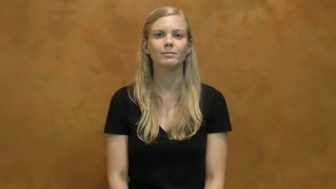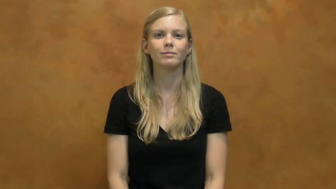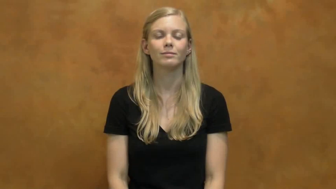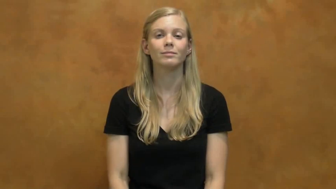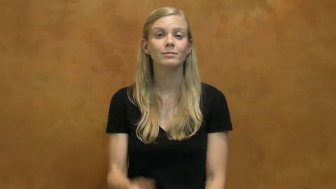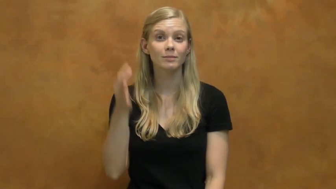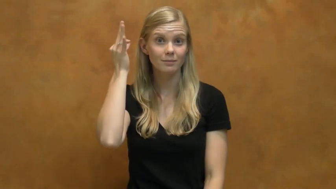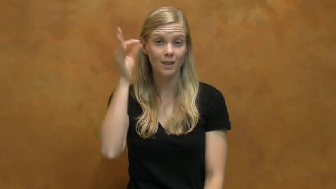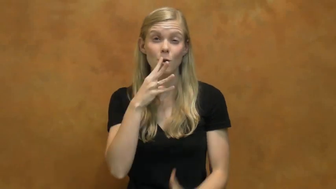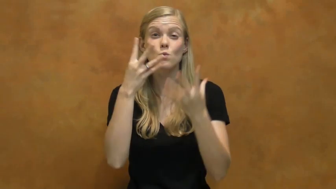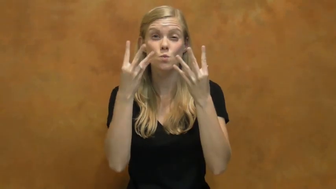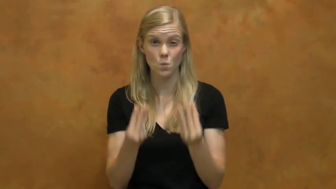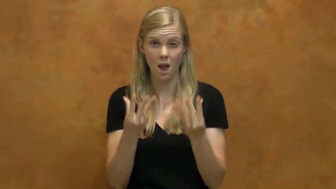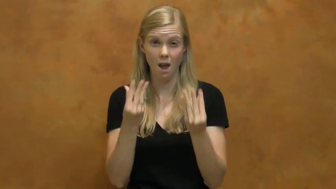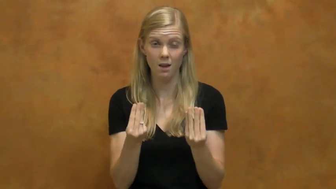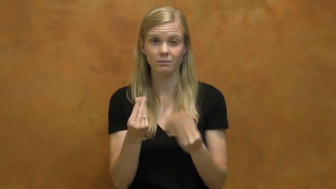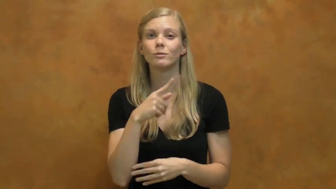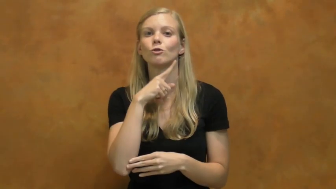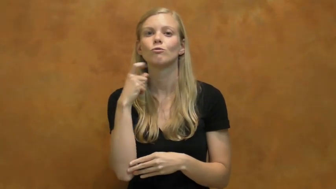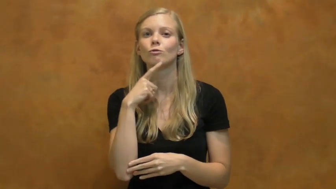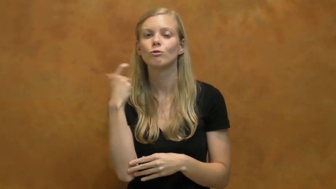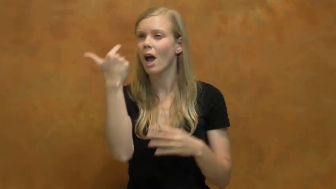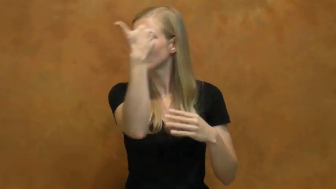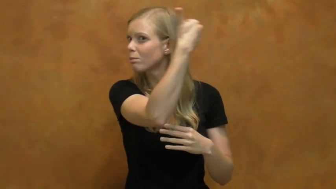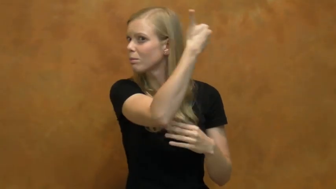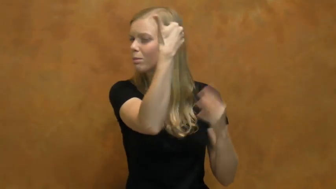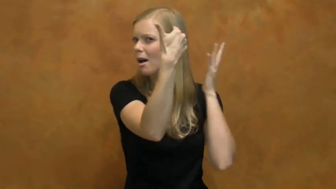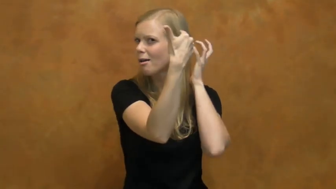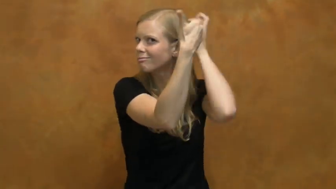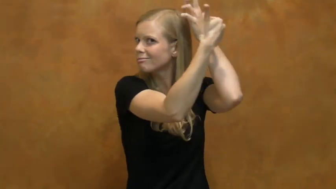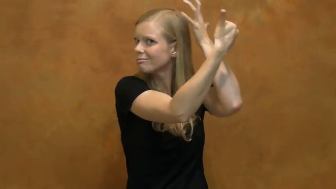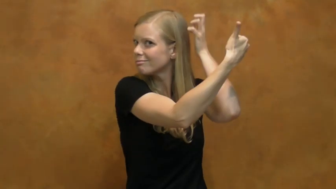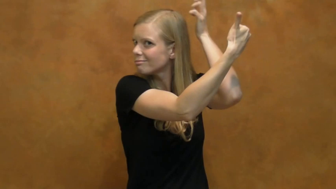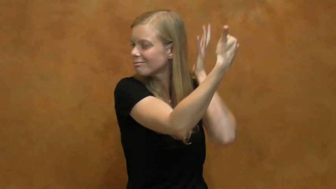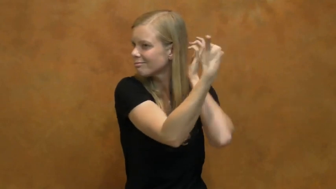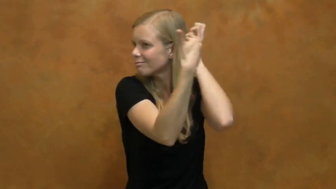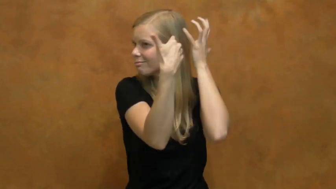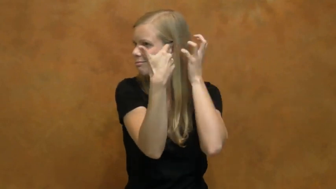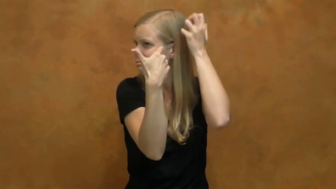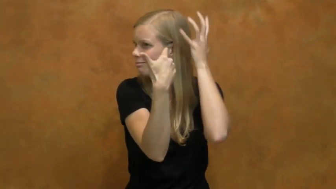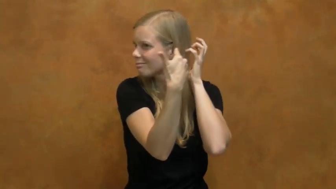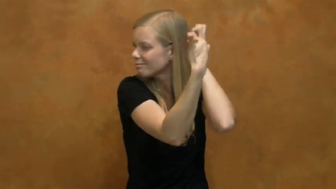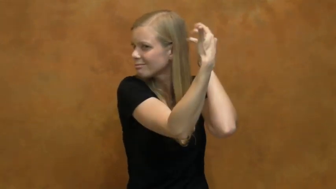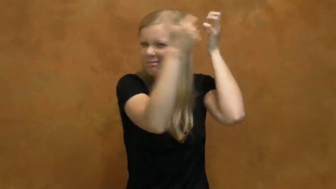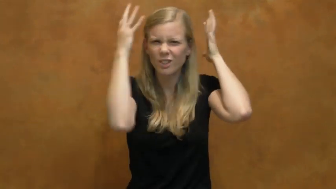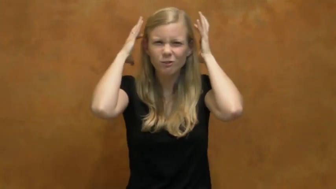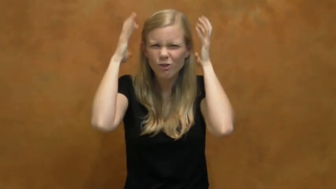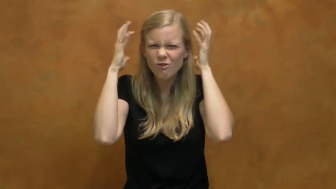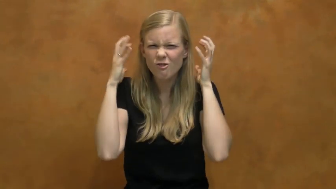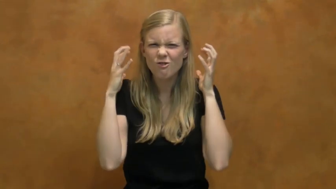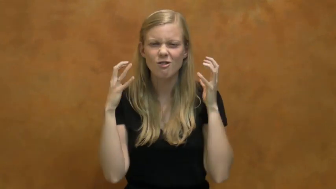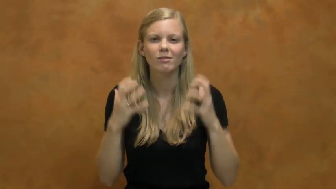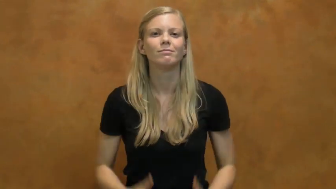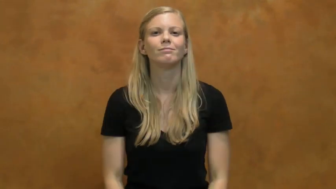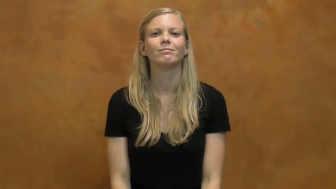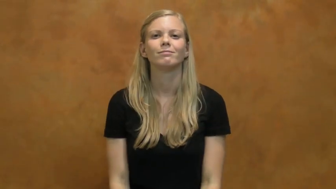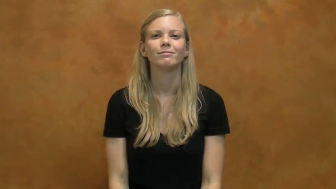scrunch dry